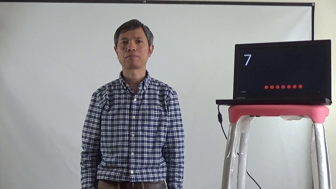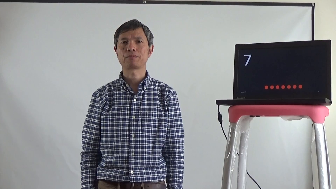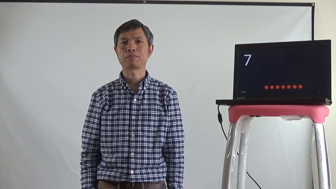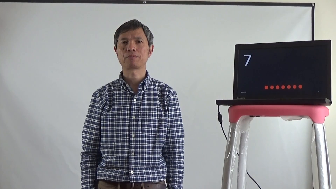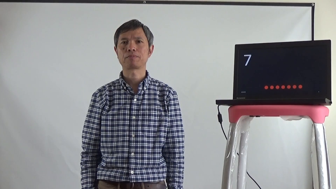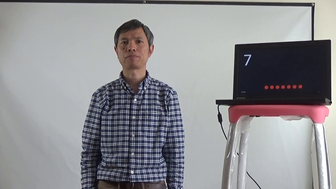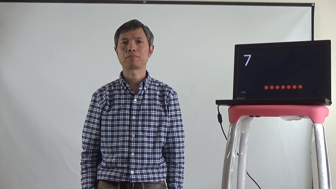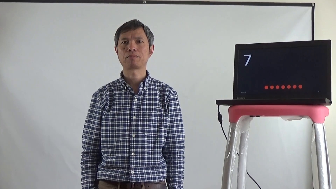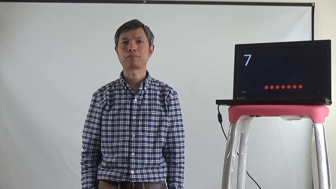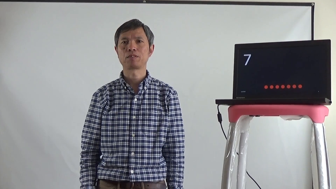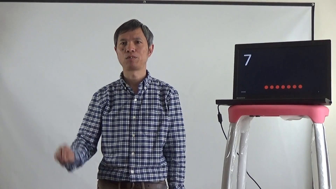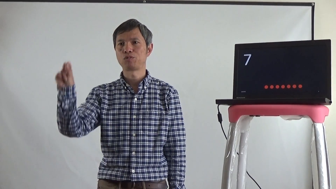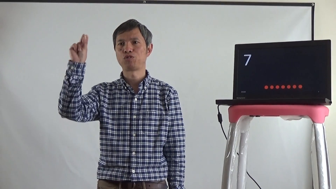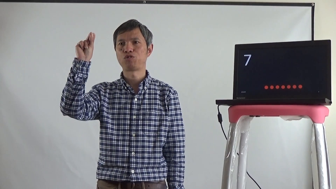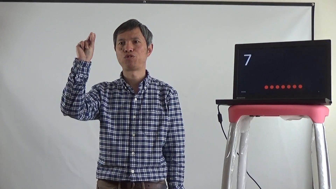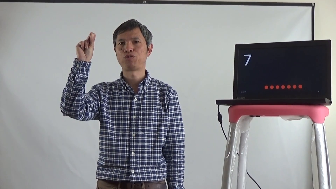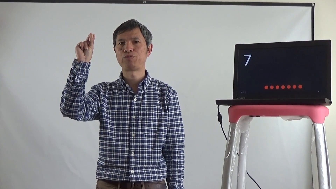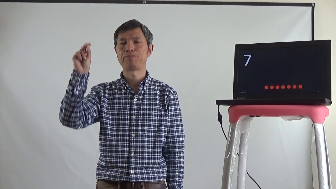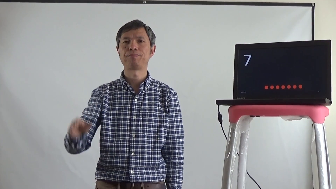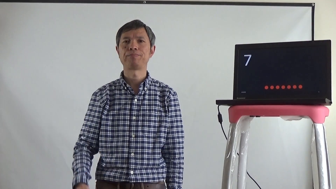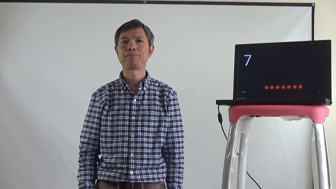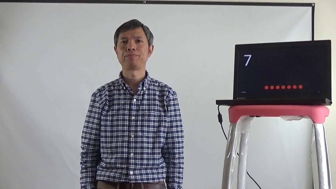number7